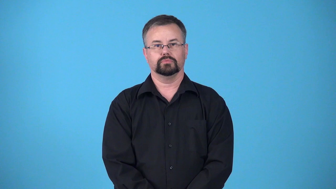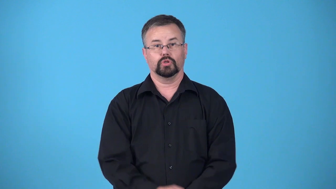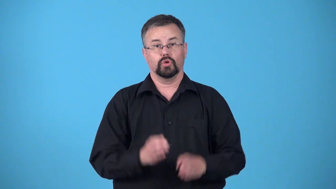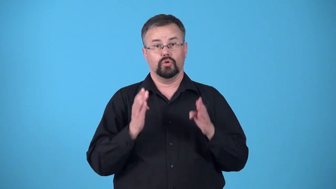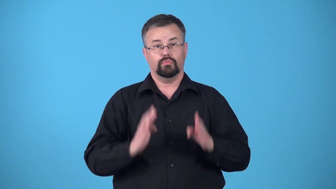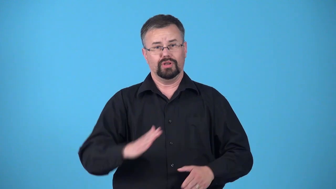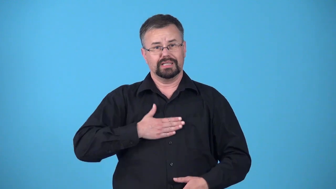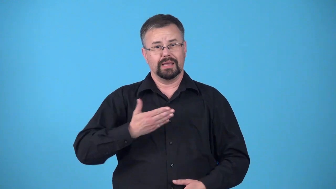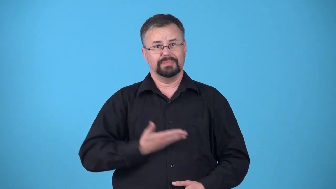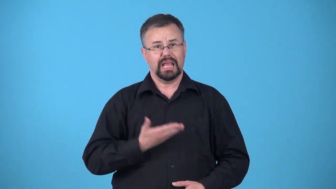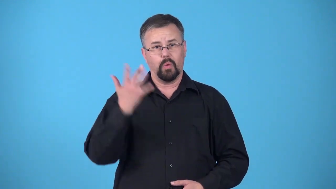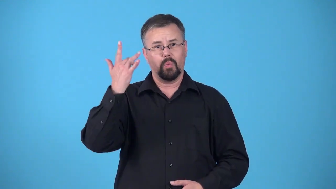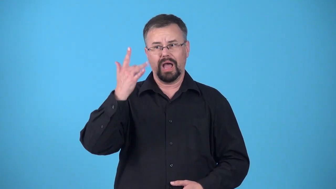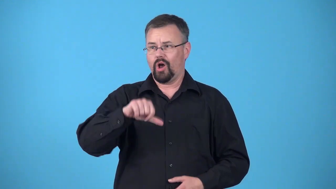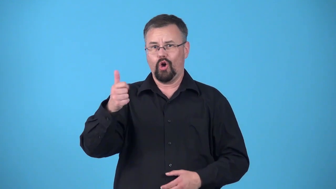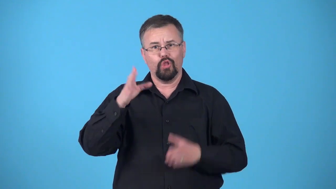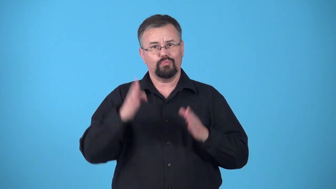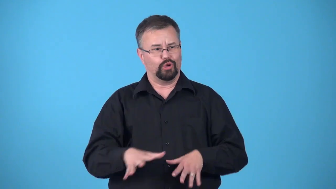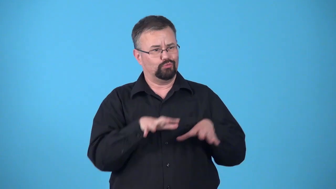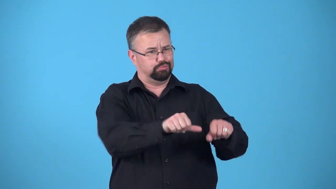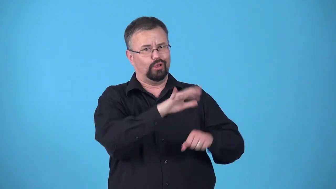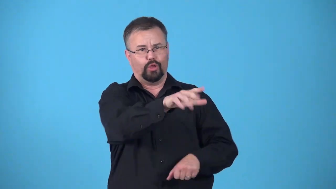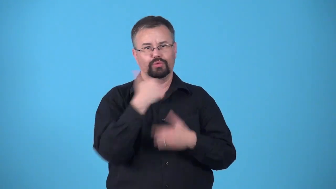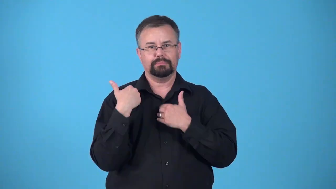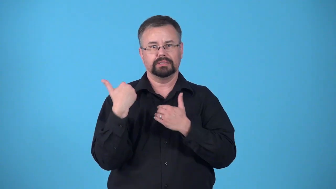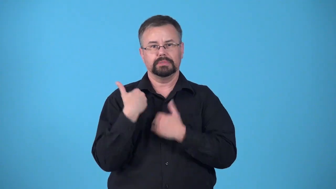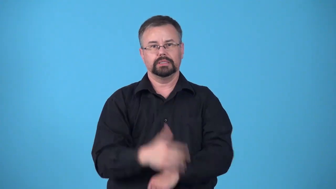step on someone's toes